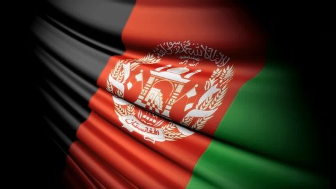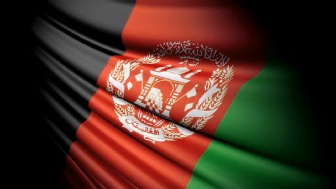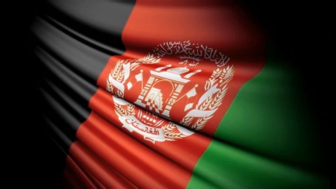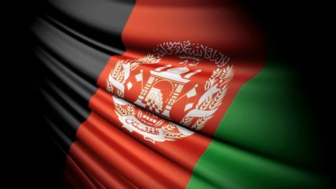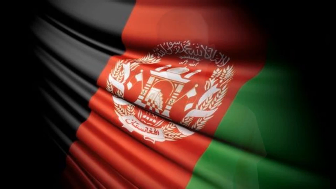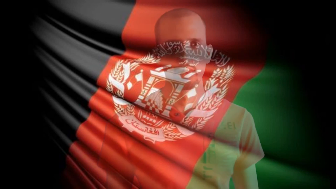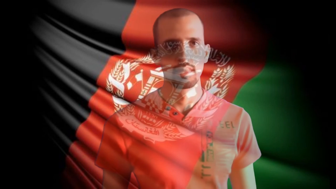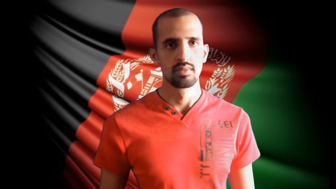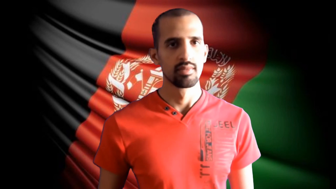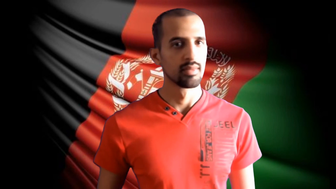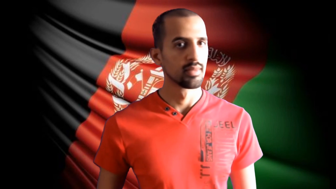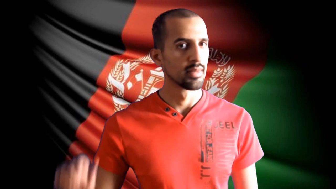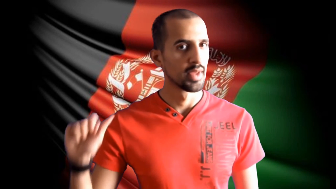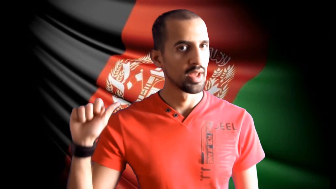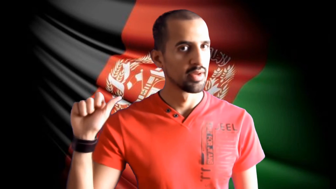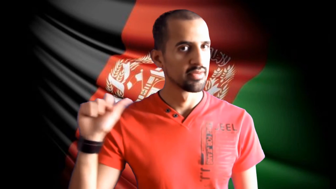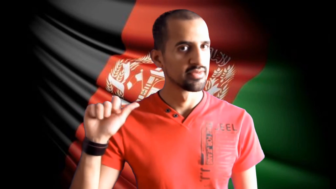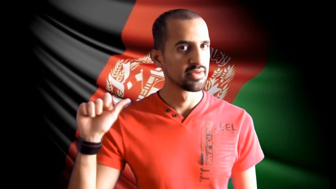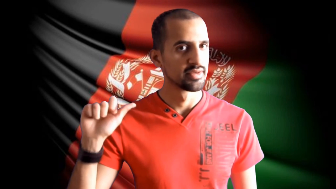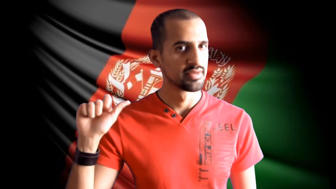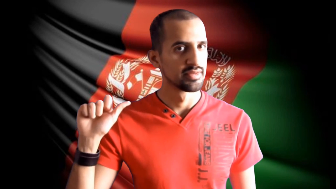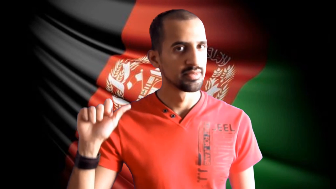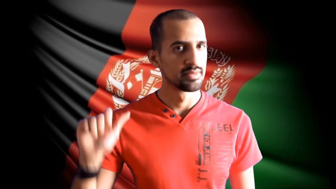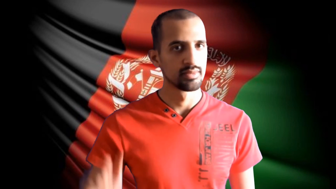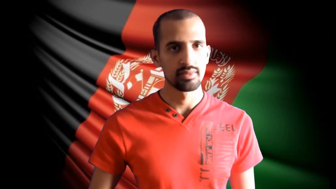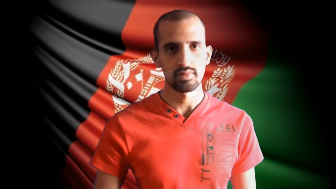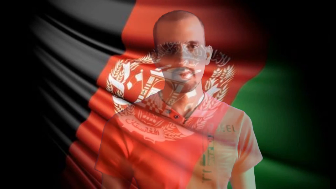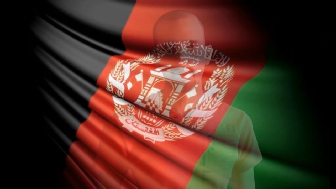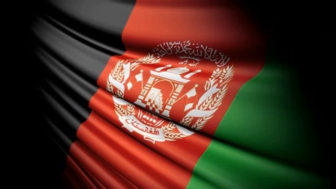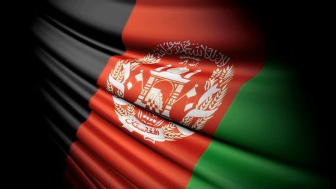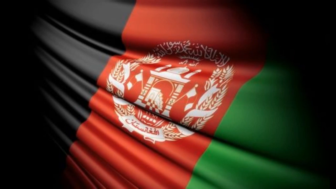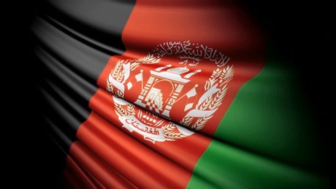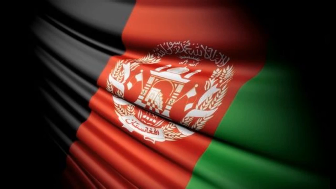Afghanistan